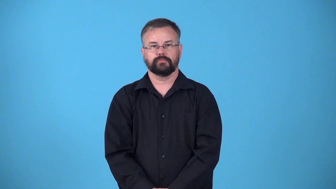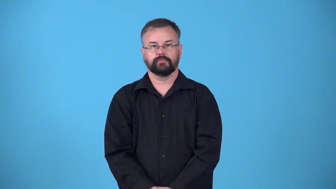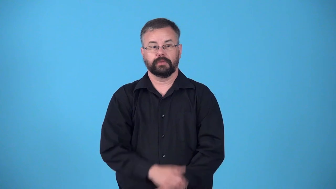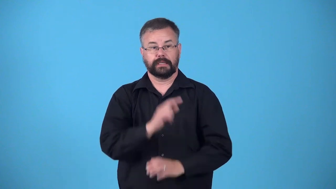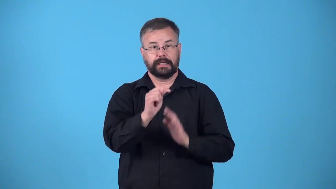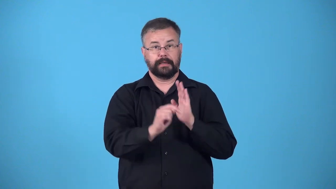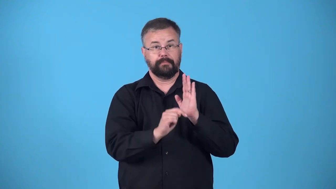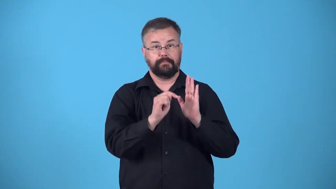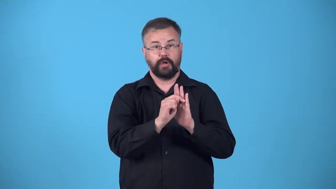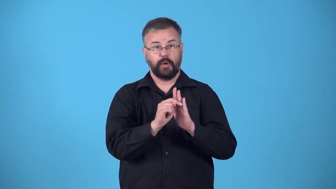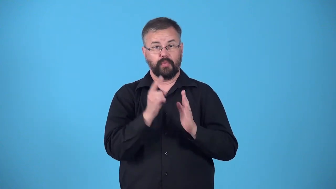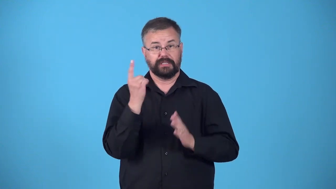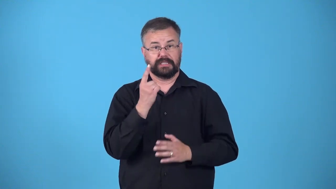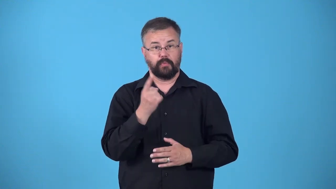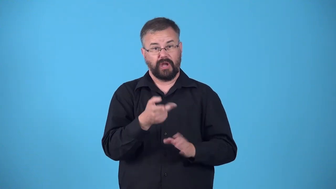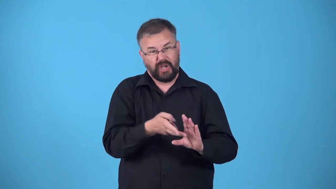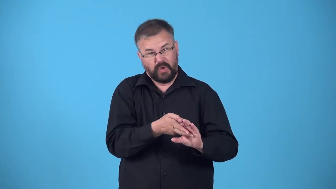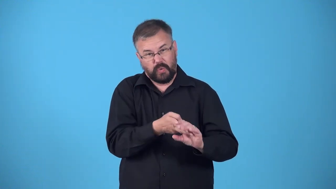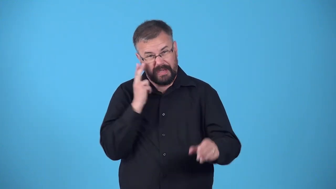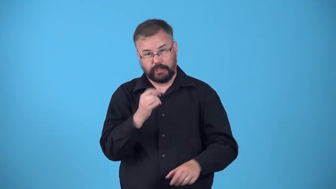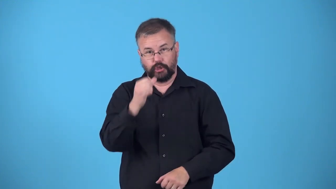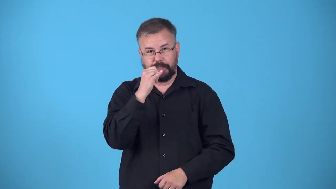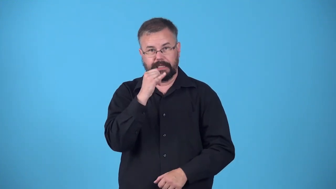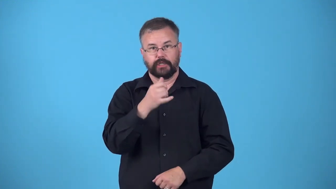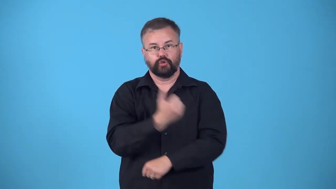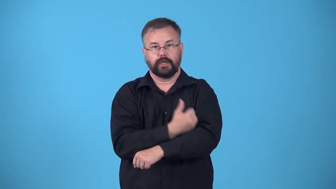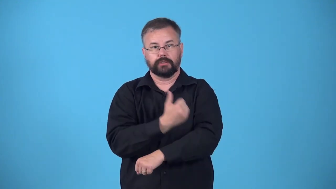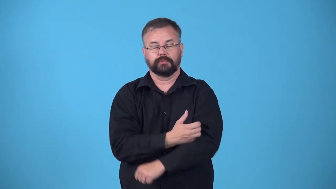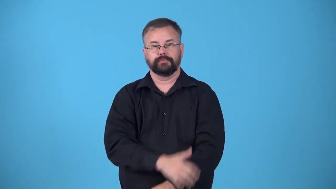dry out